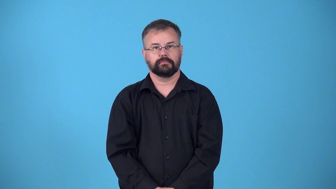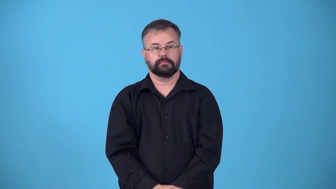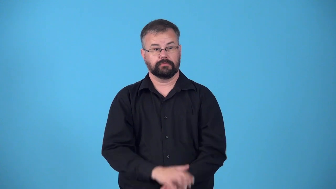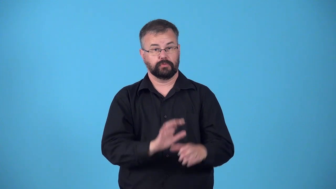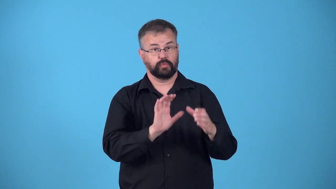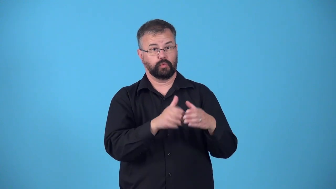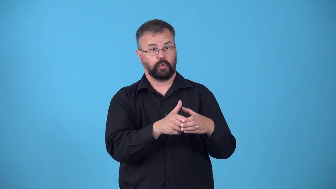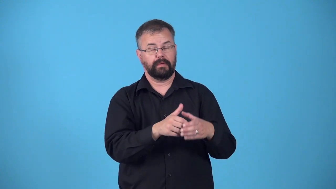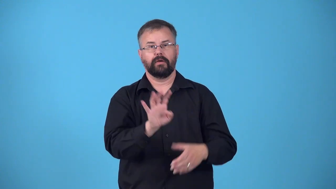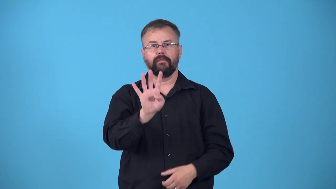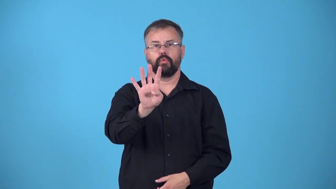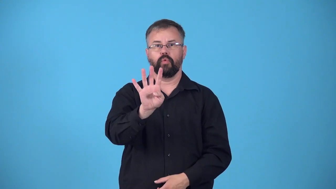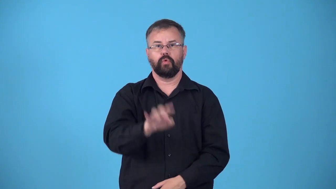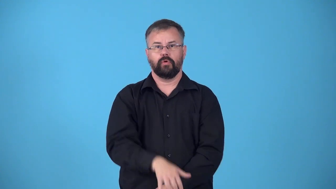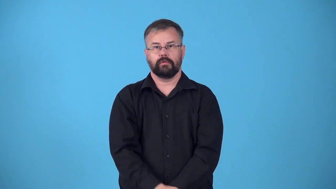foursome